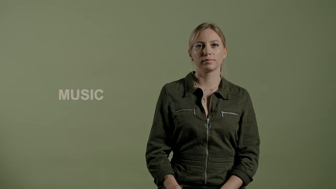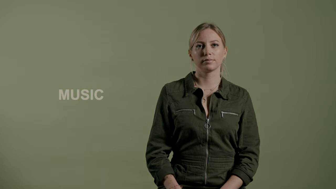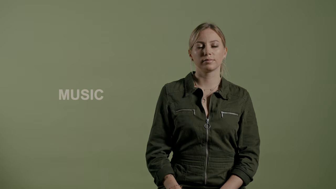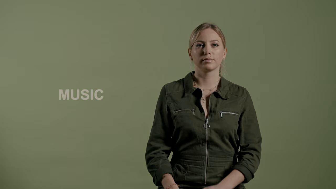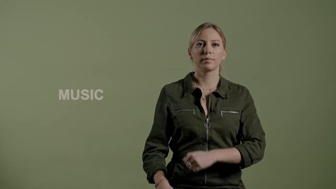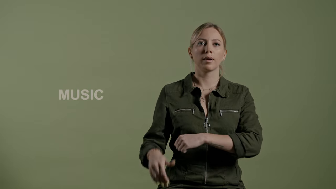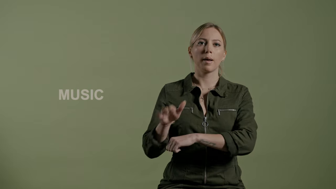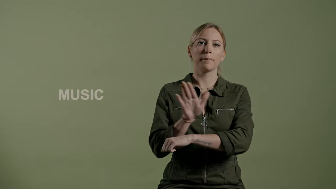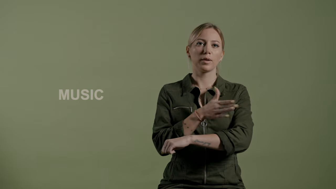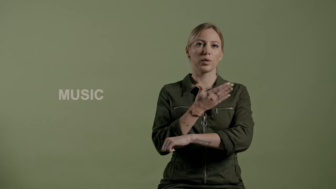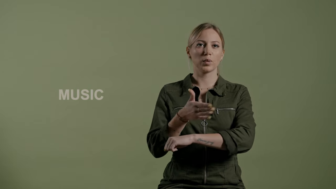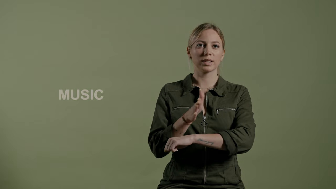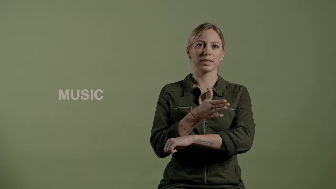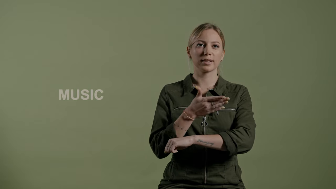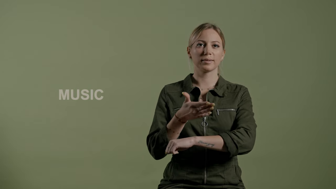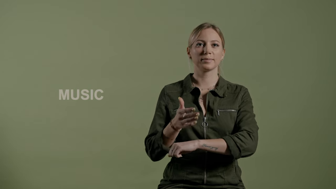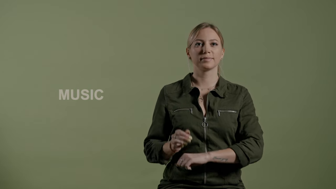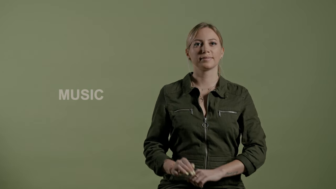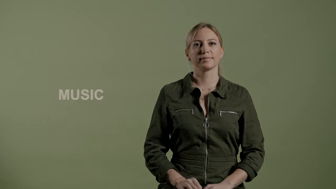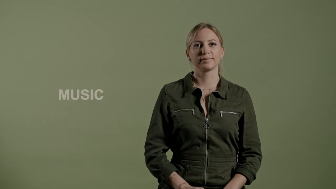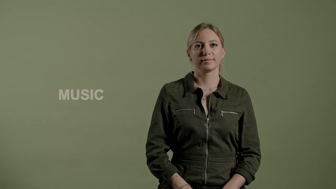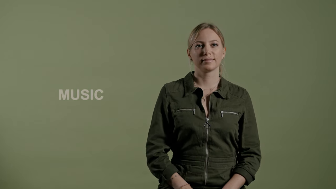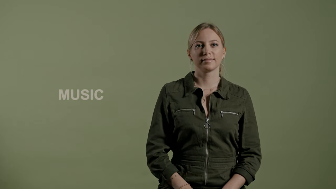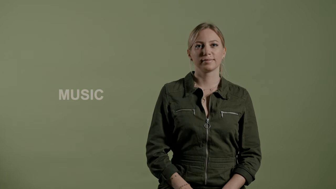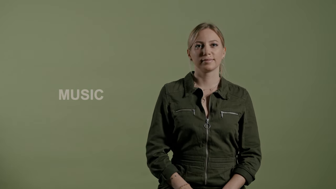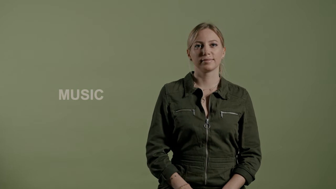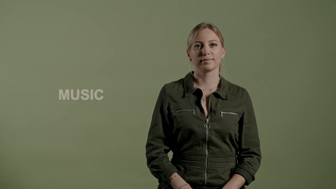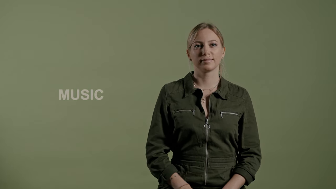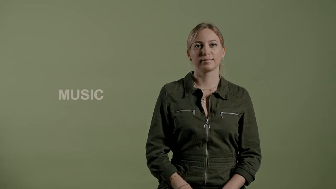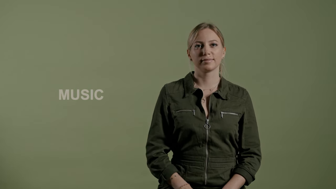Music